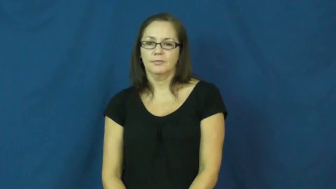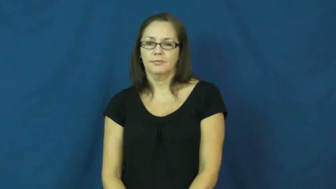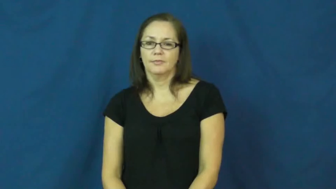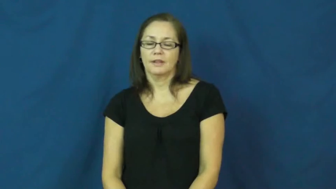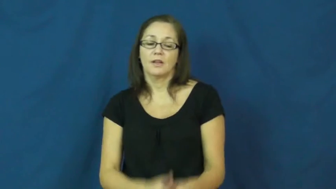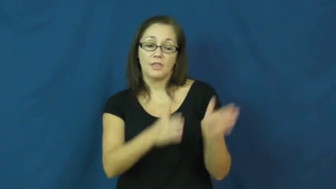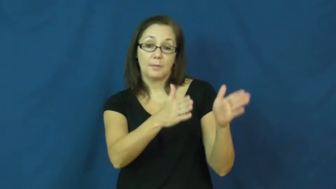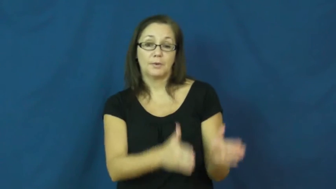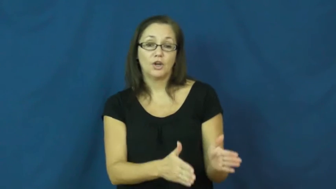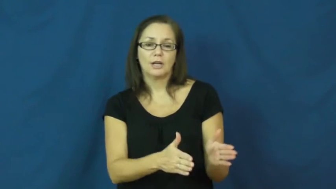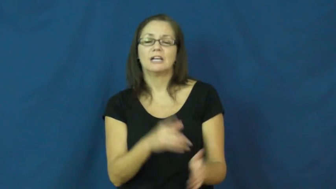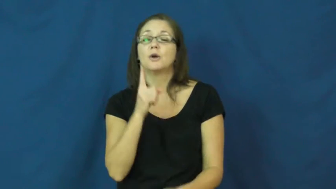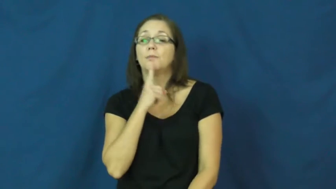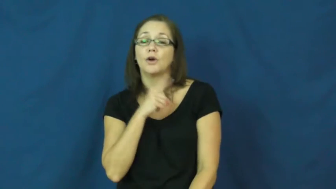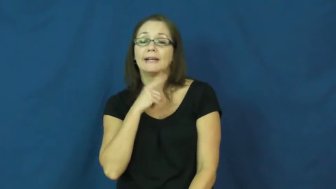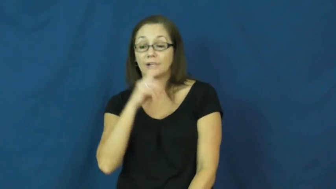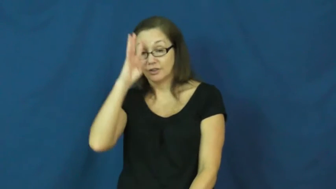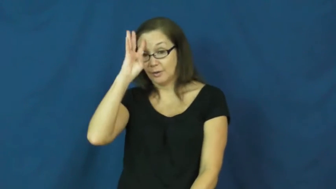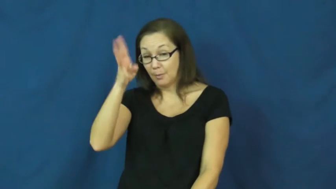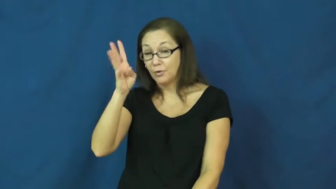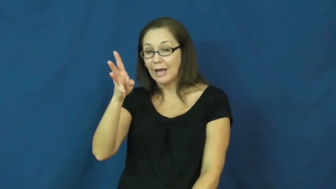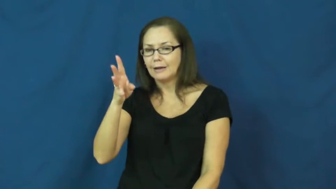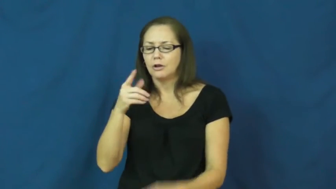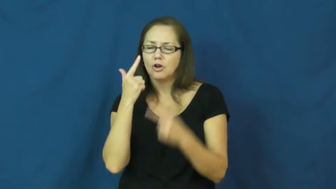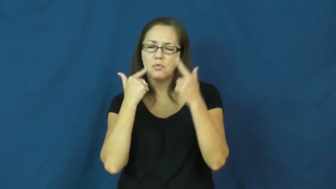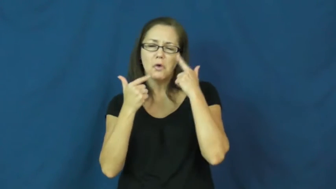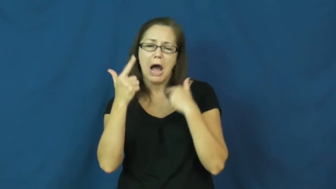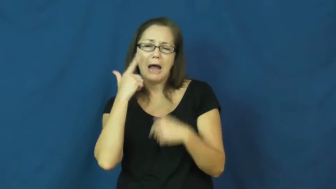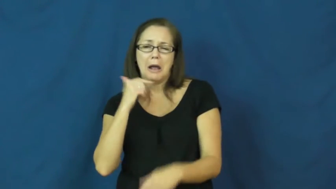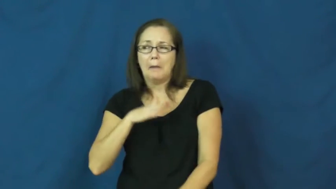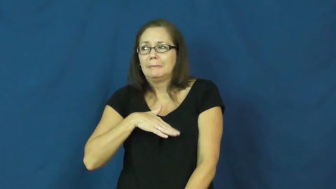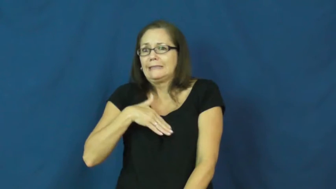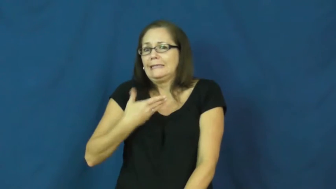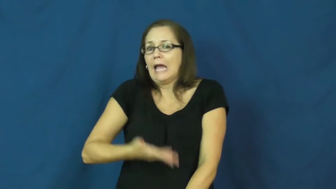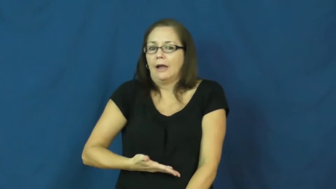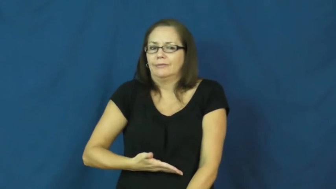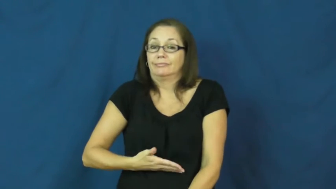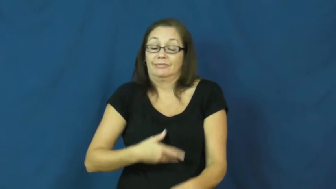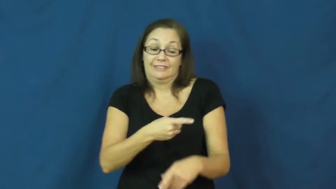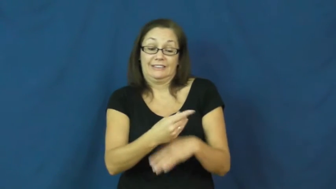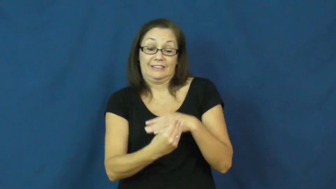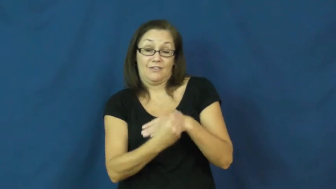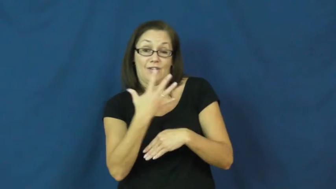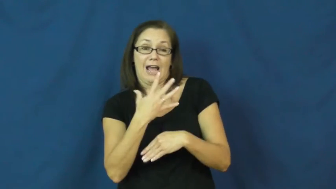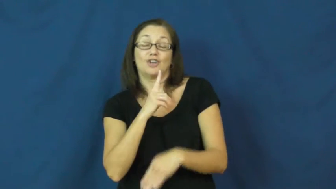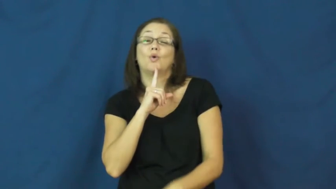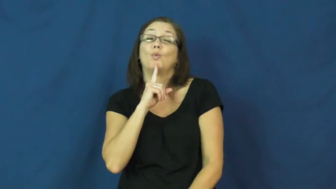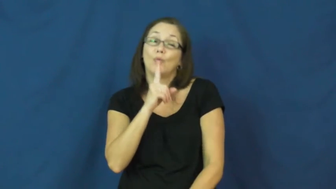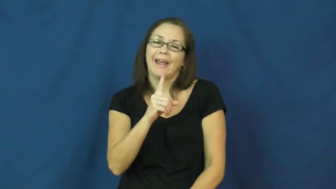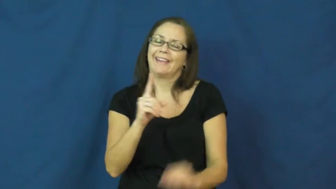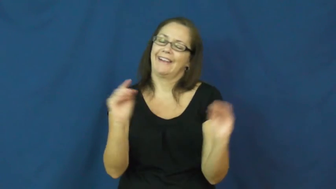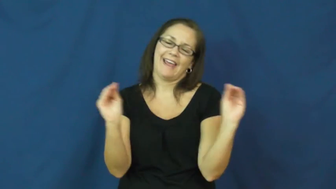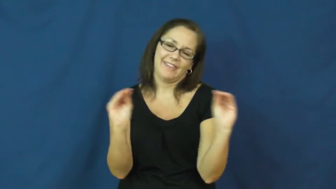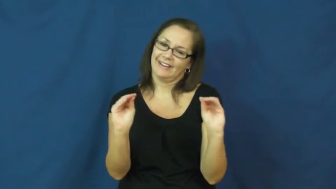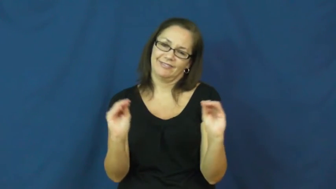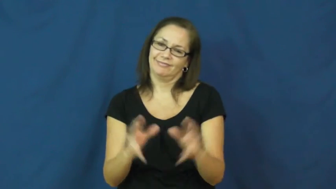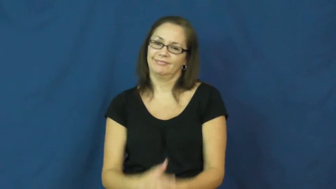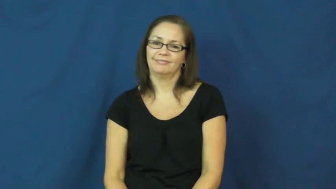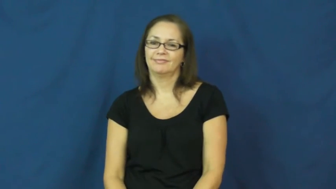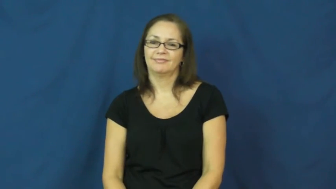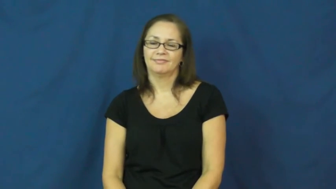crocodile tears